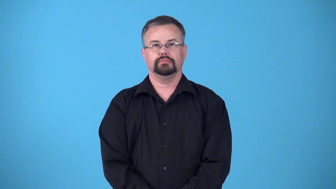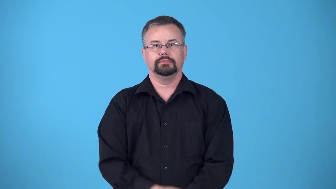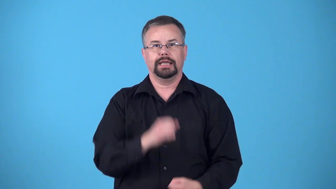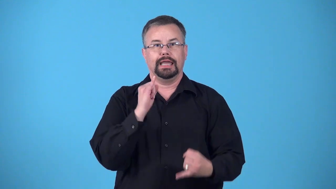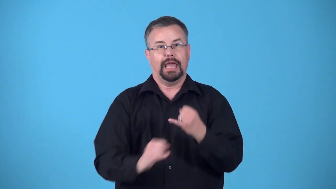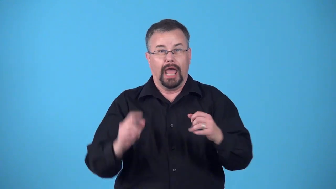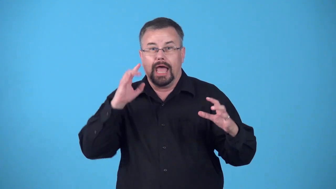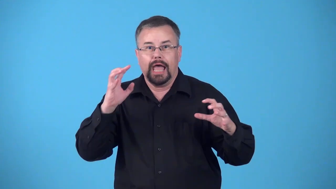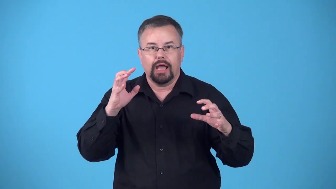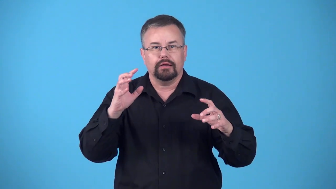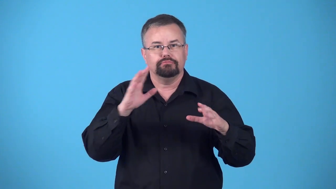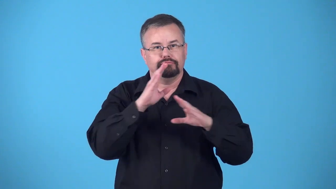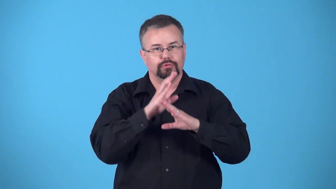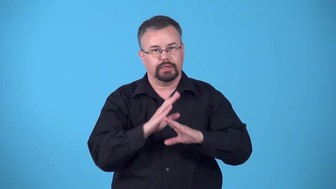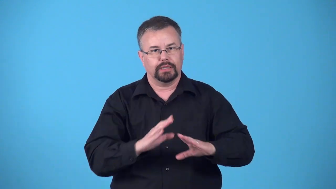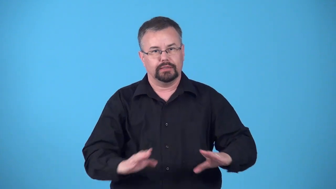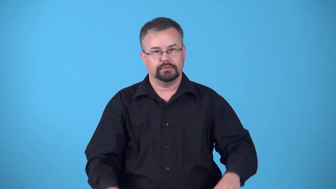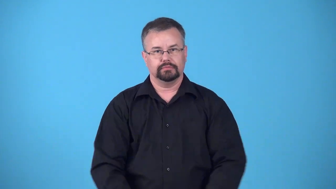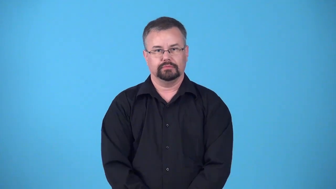not with a bang but a whimper